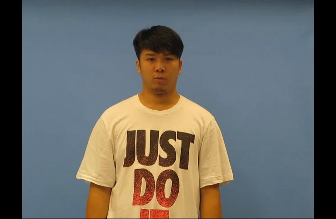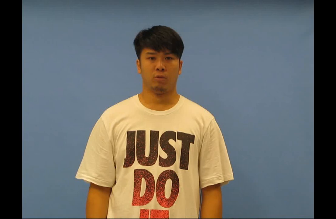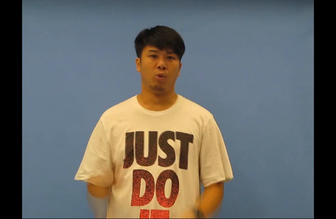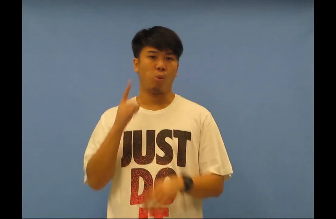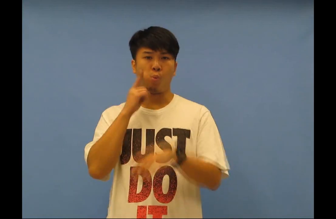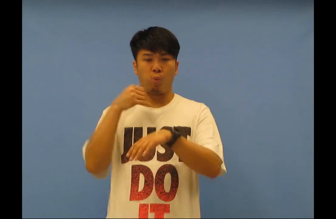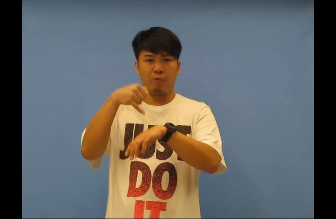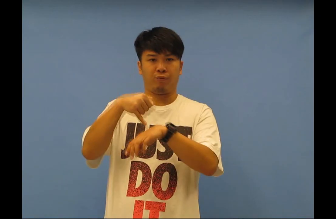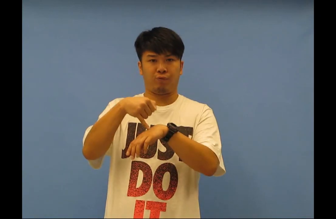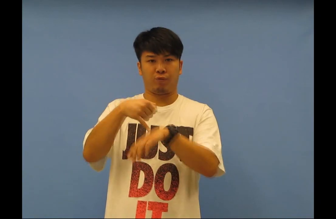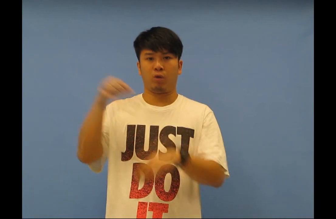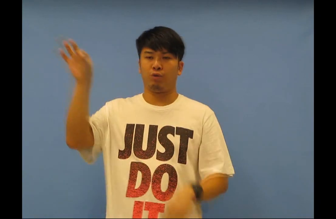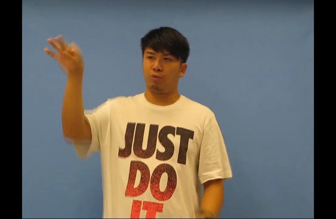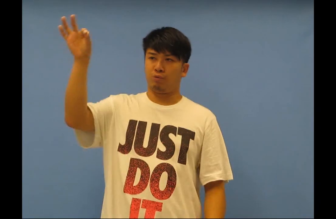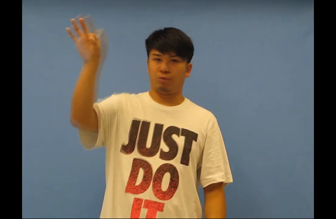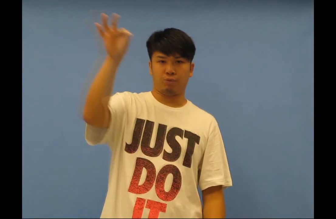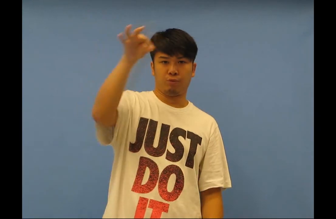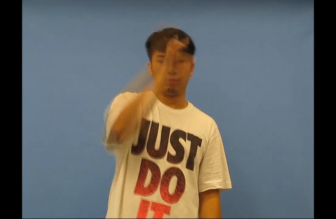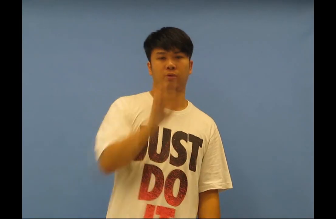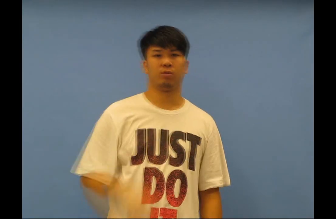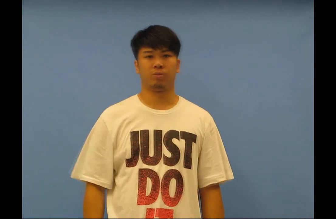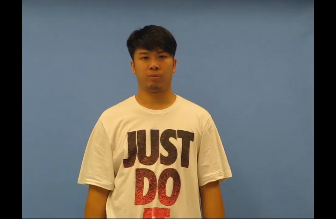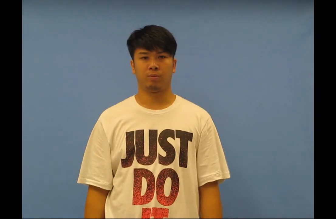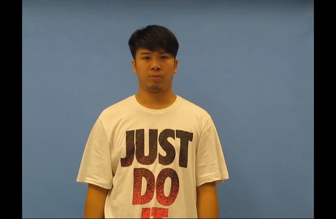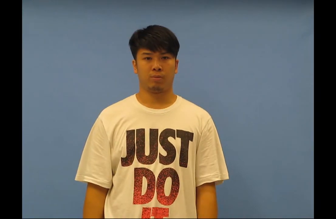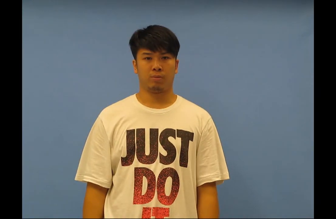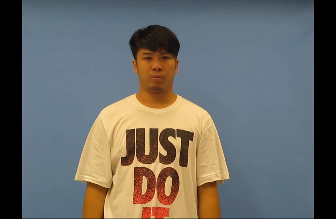bee